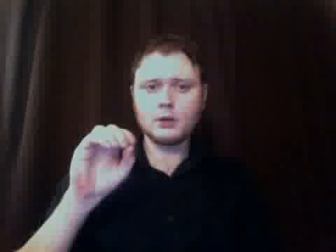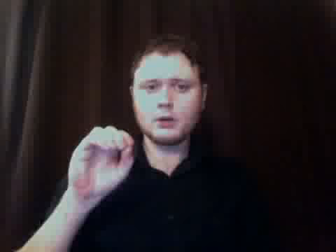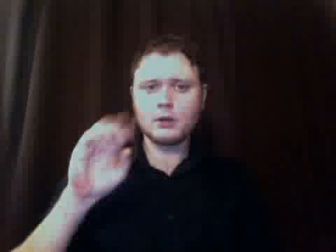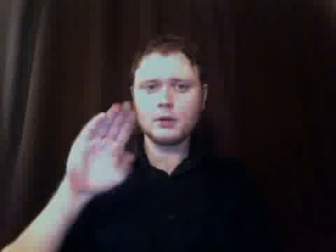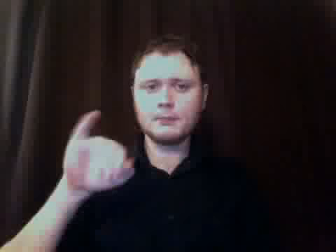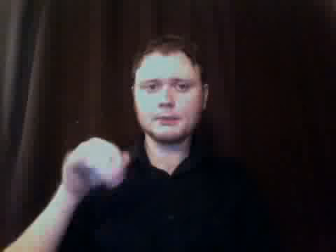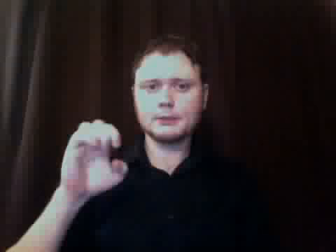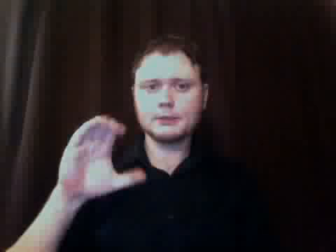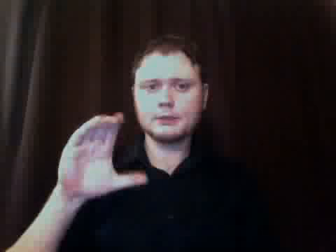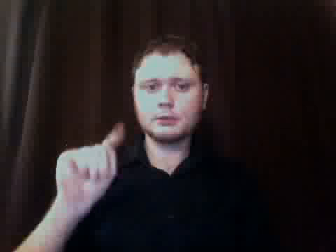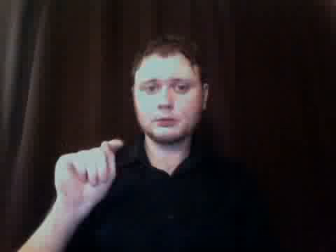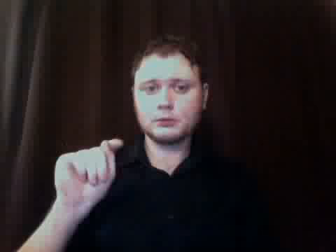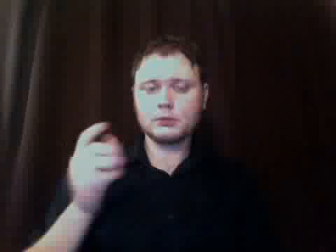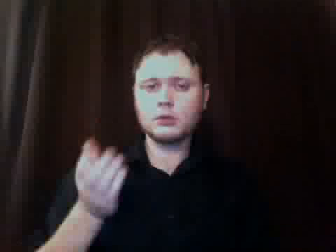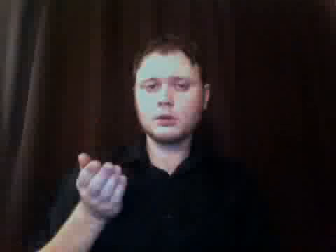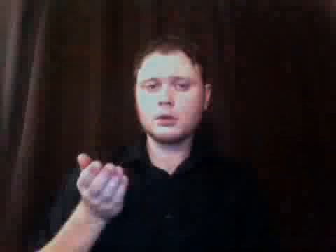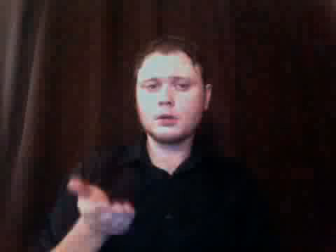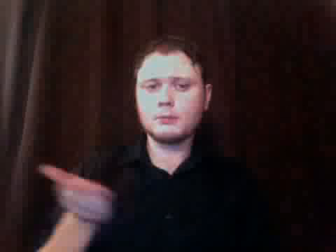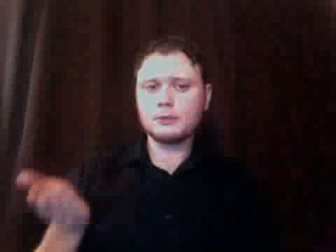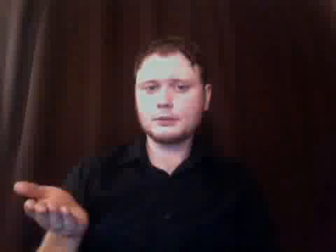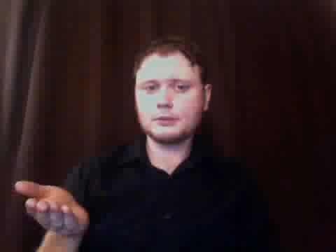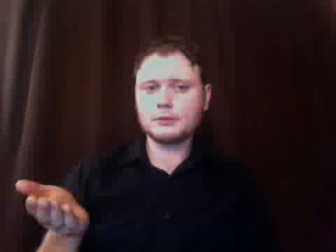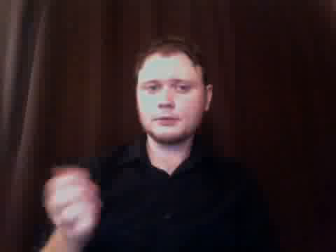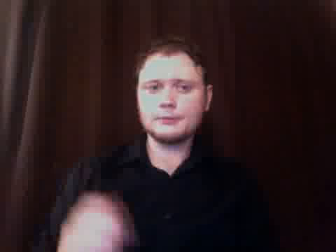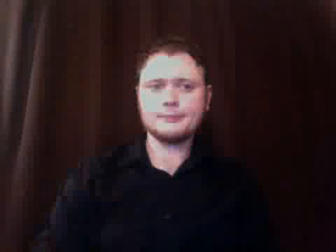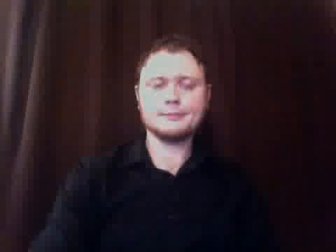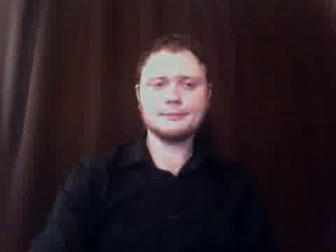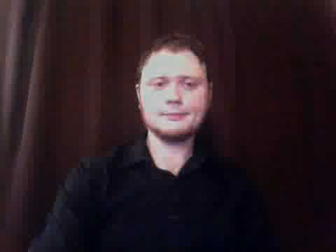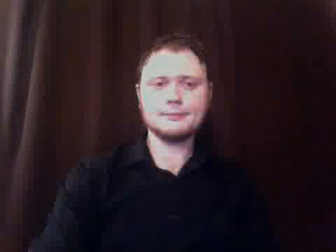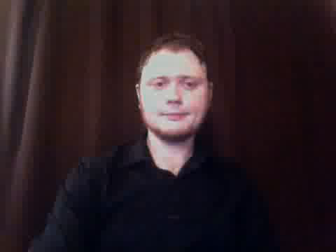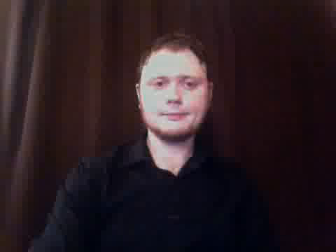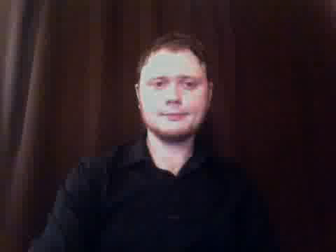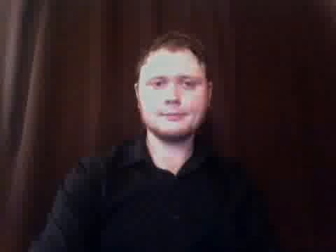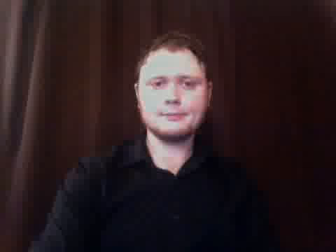Object